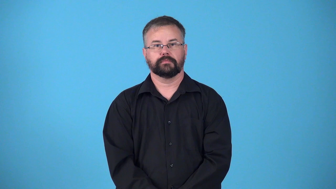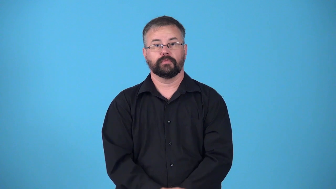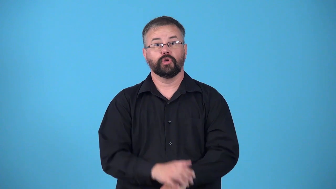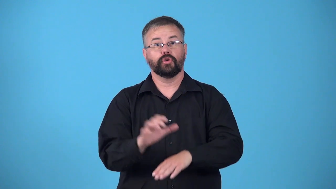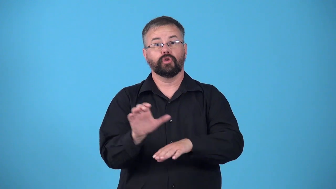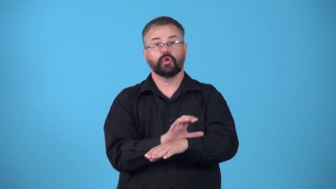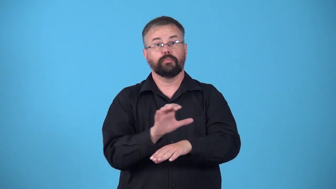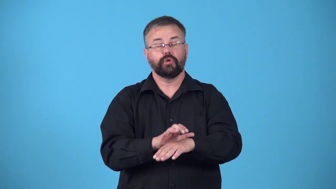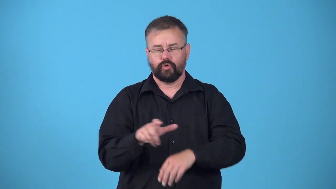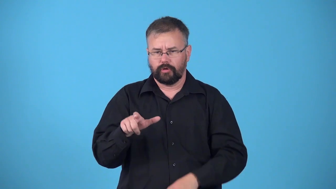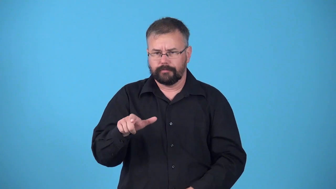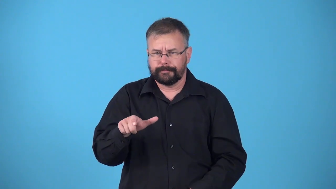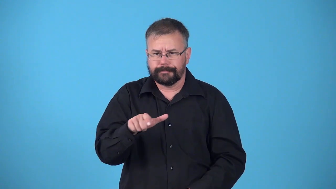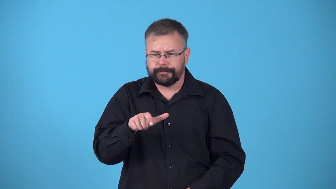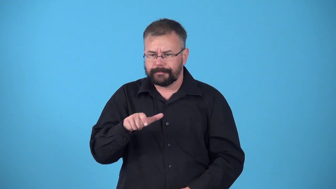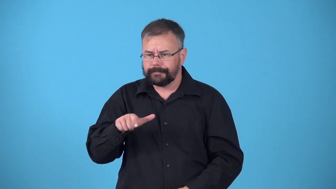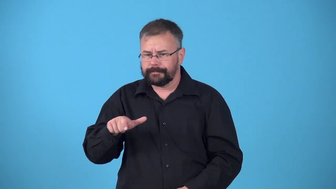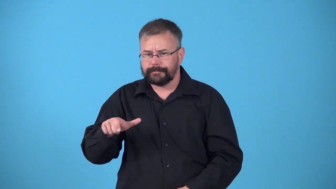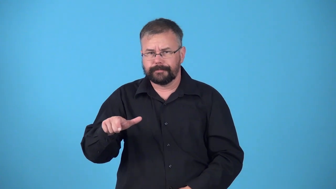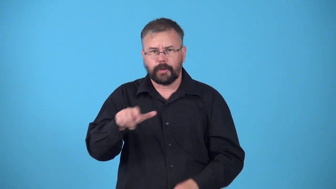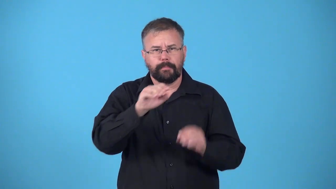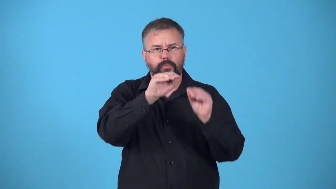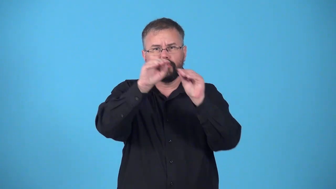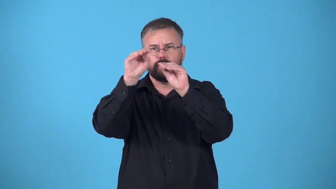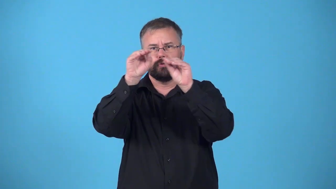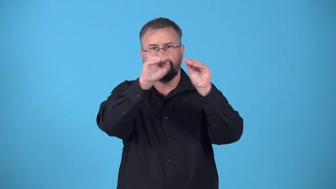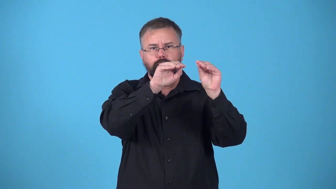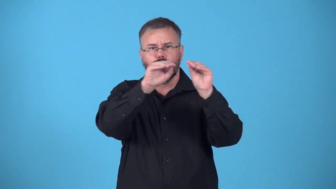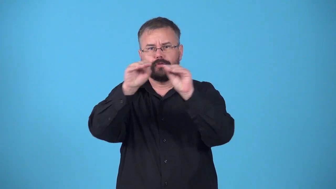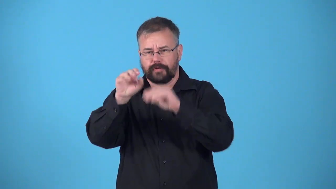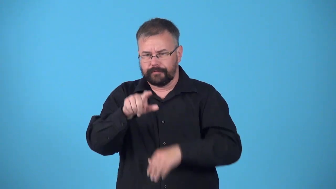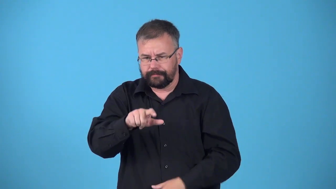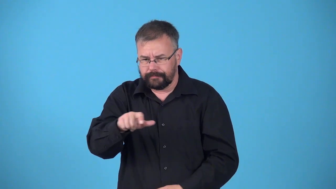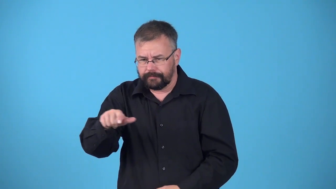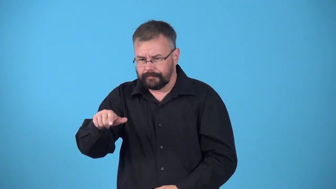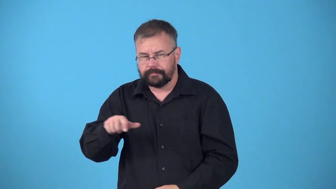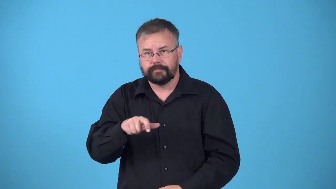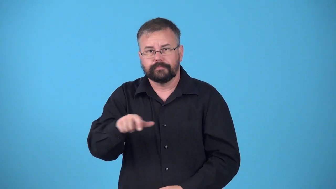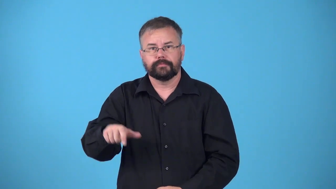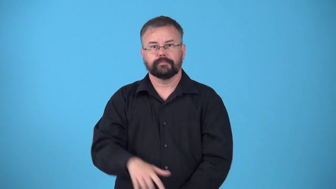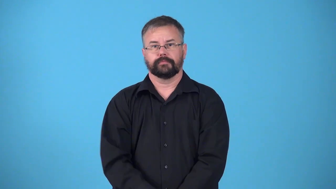drag-on computer